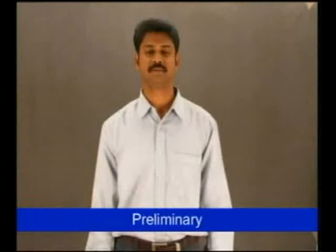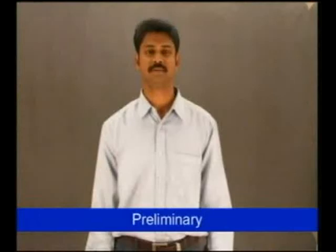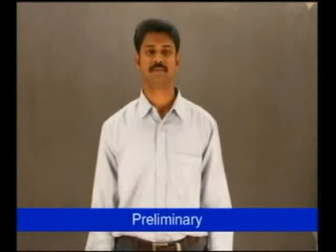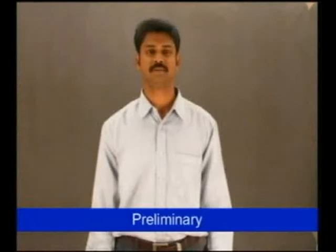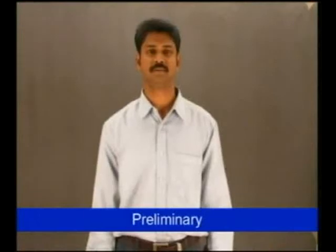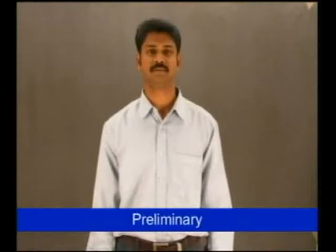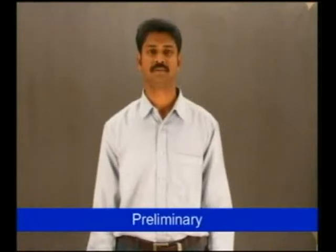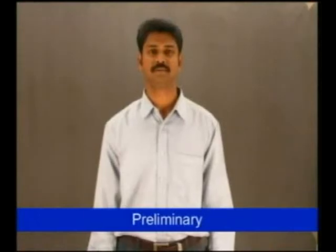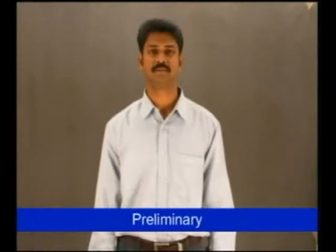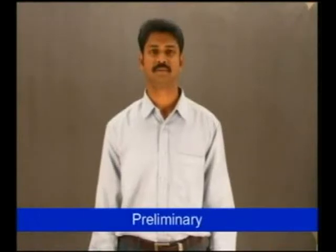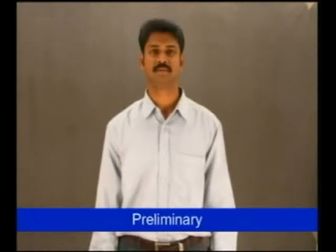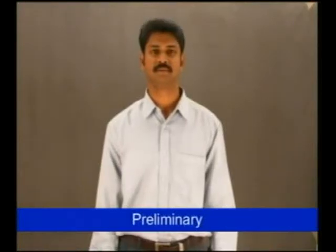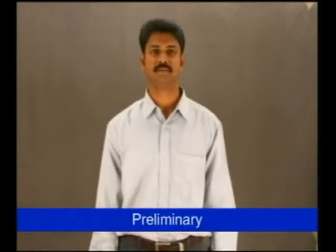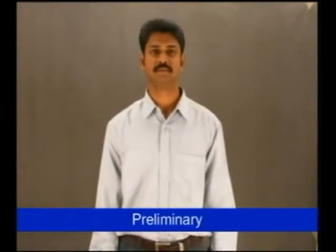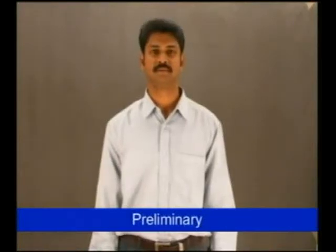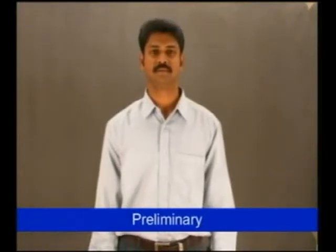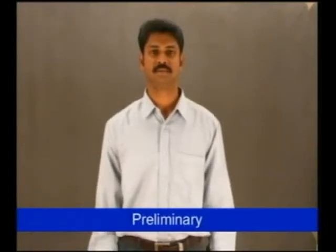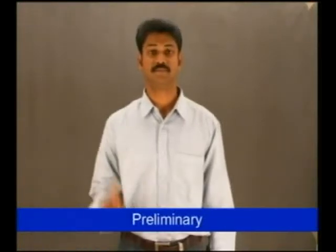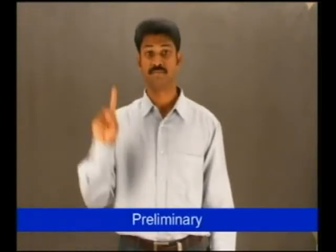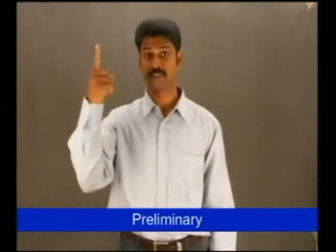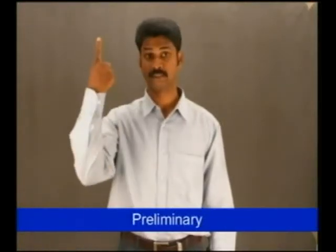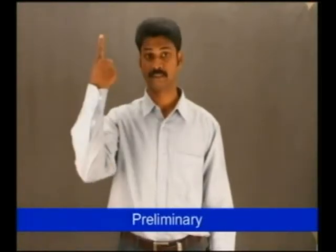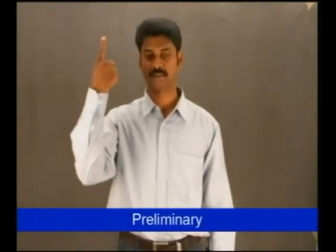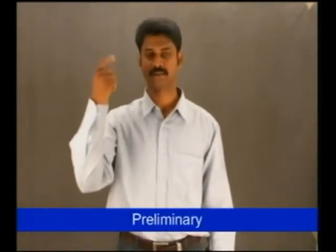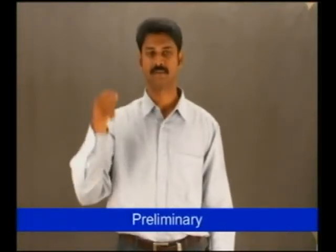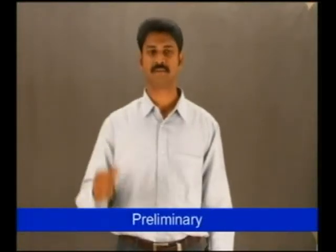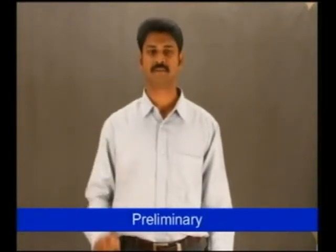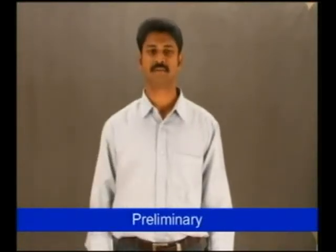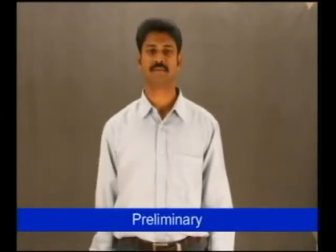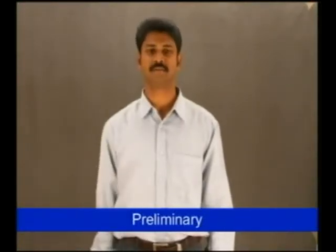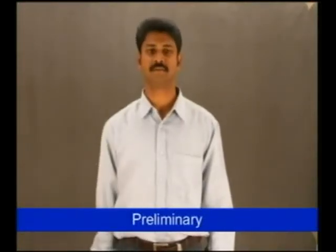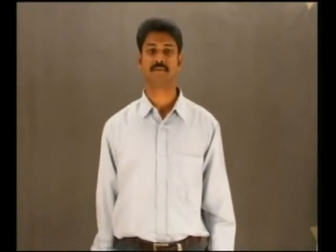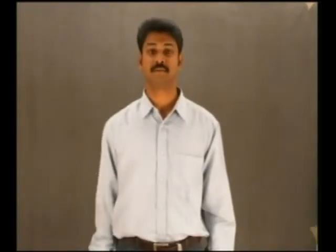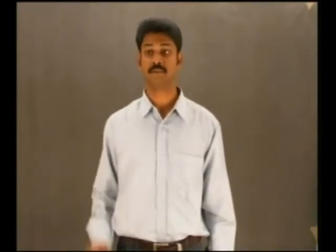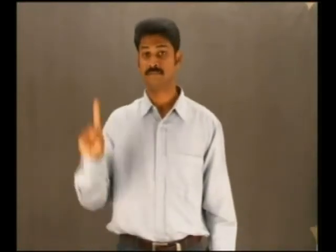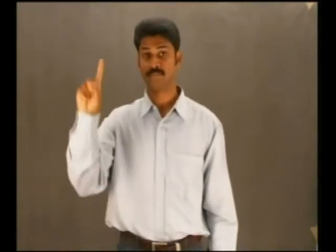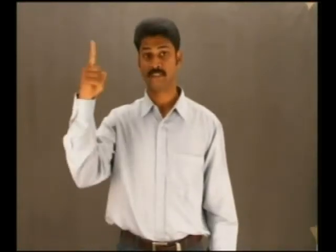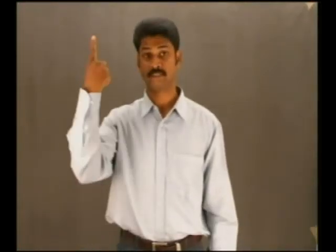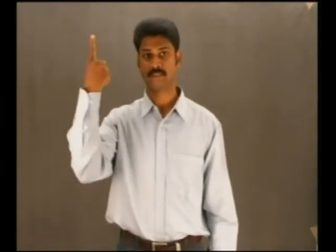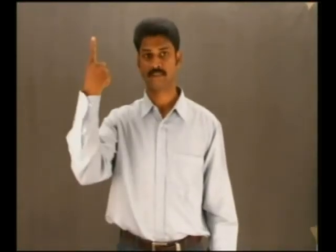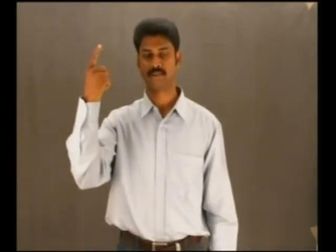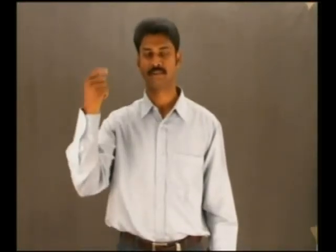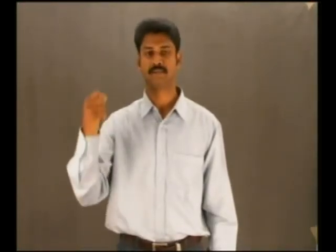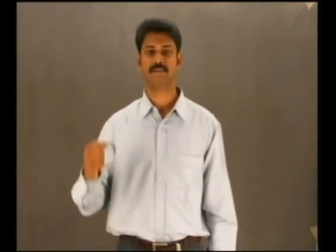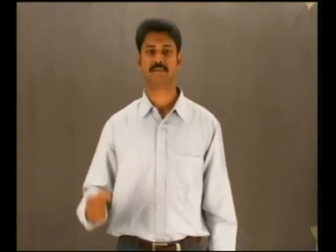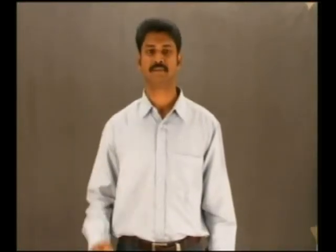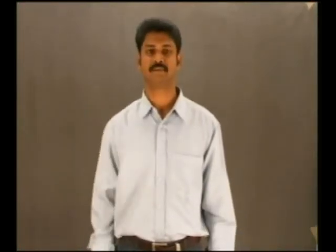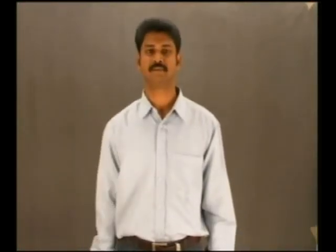Preliminary